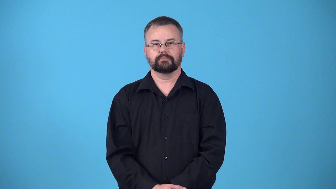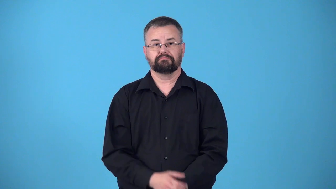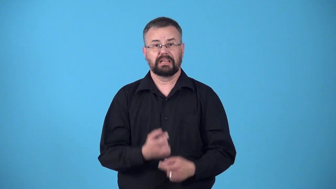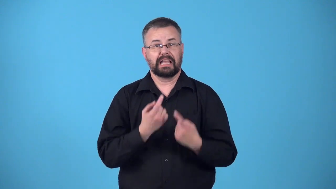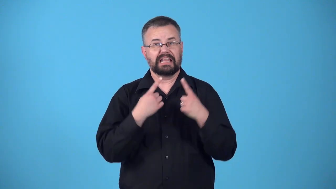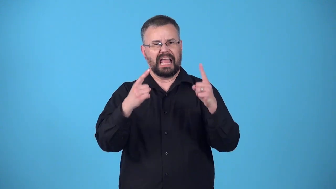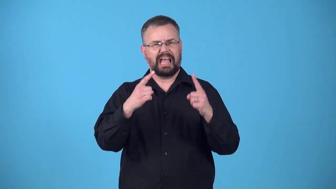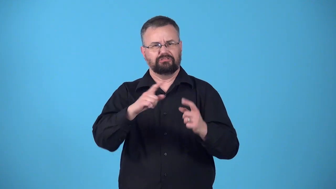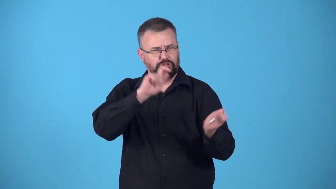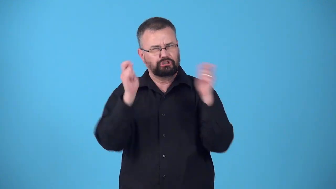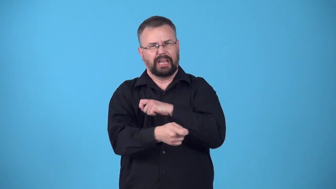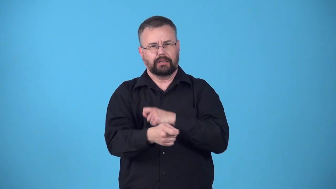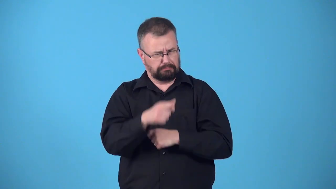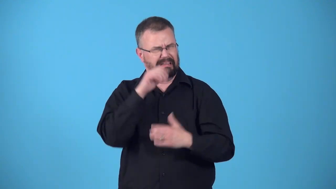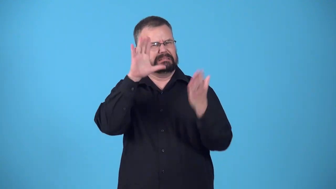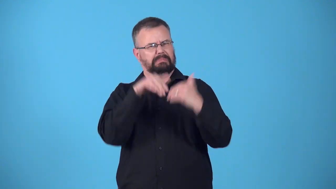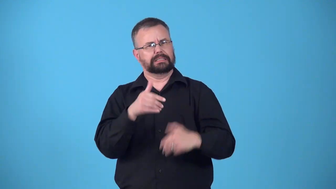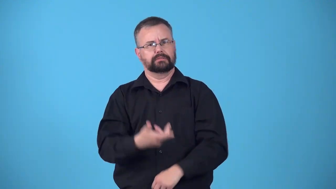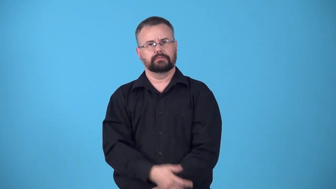drop a bombshell